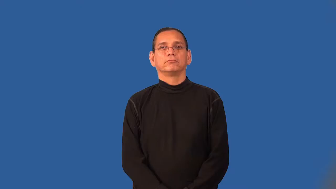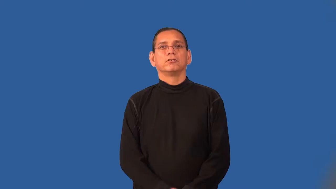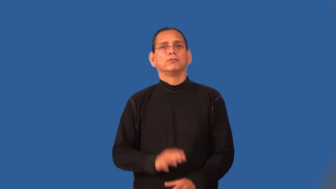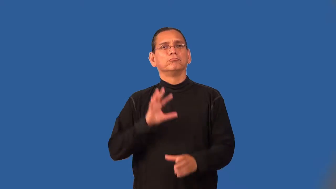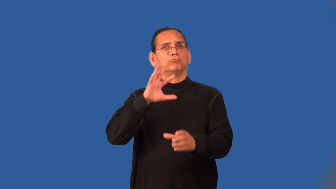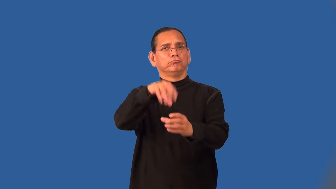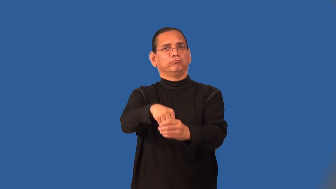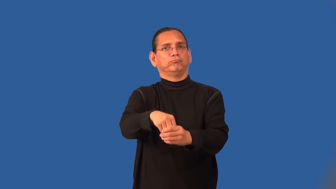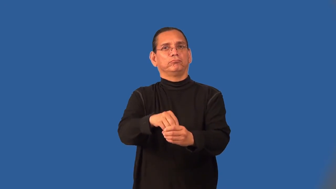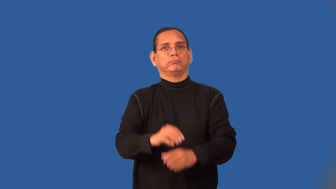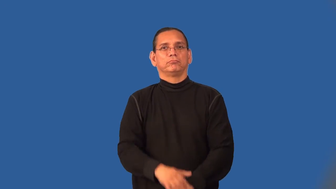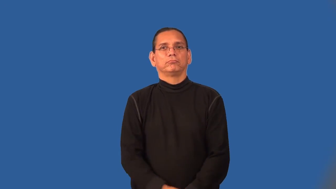subsume